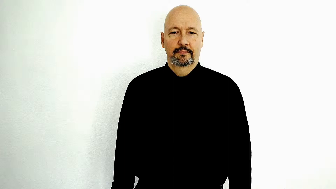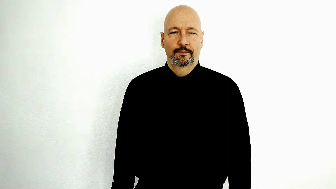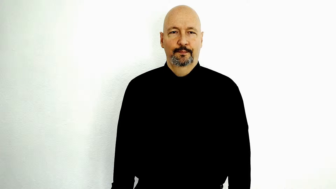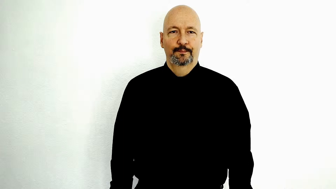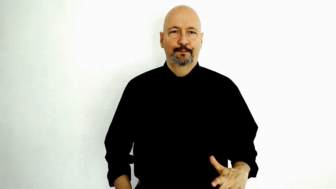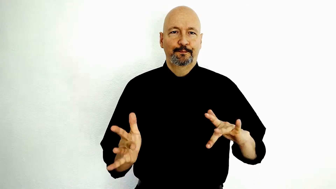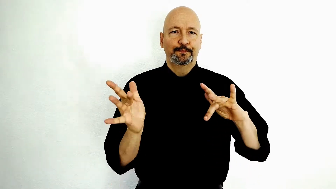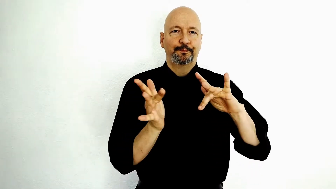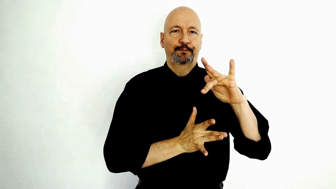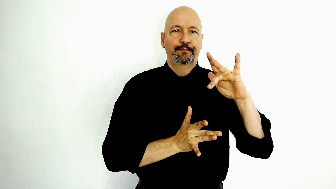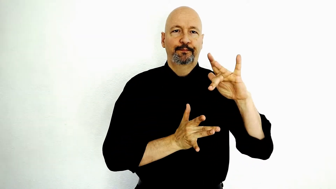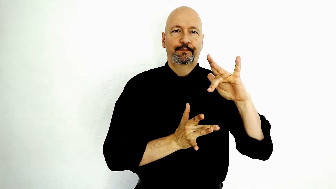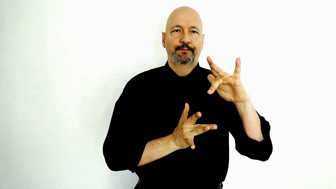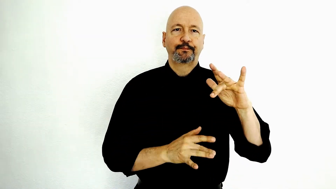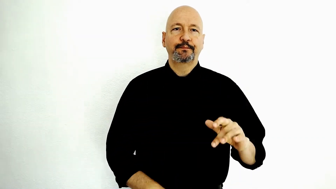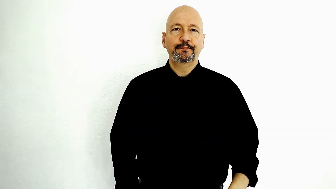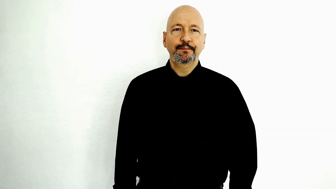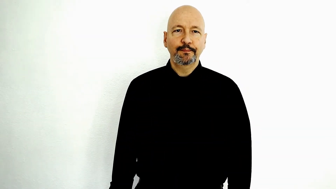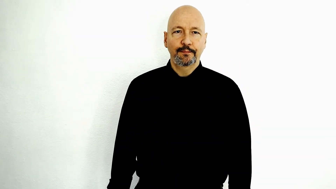SKIP-[assimilated-handshape-version]